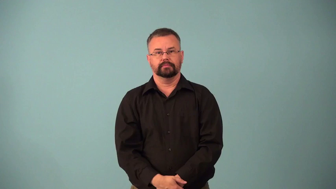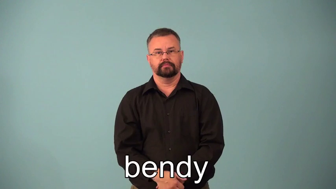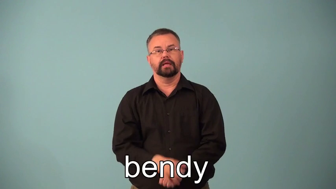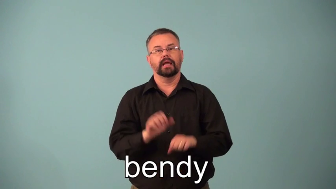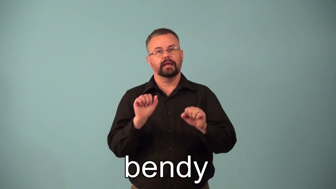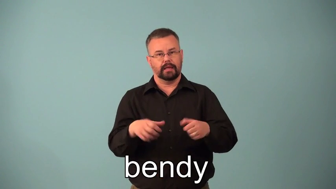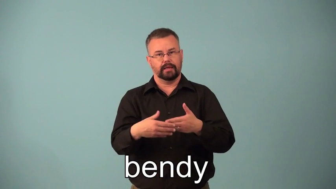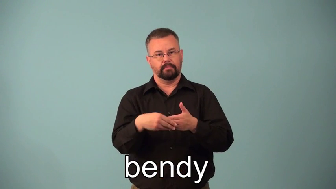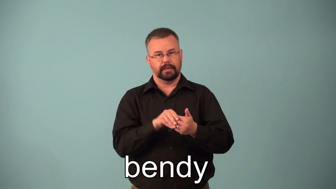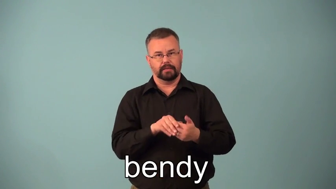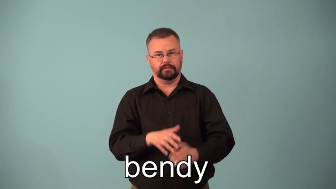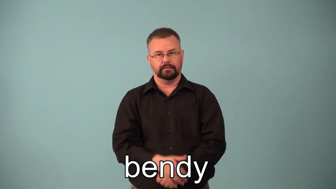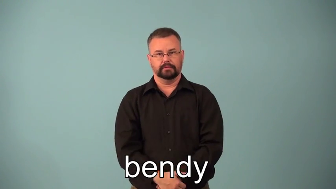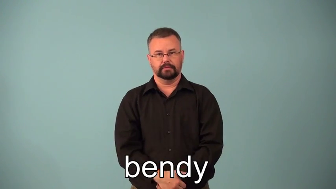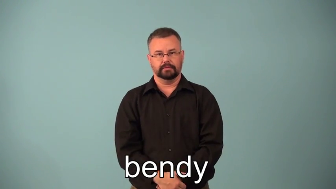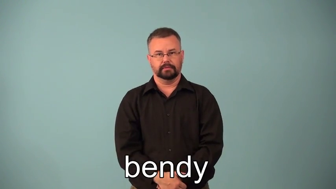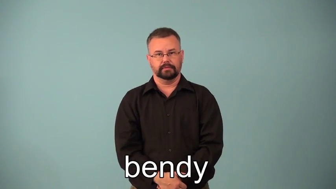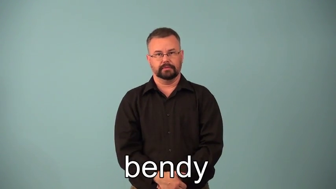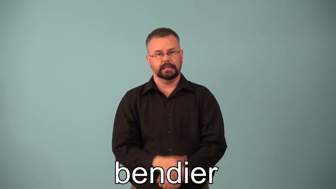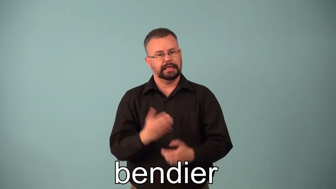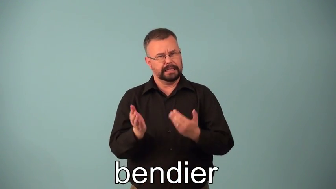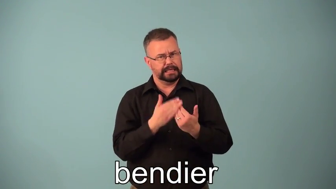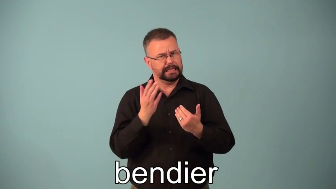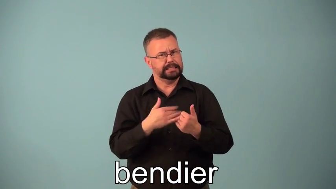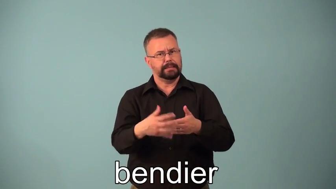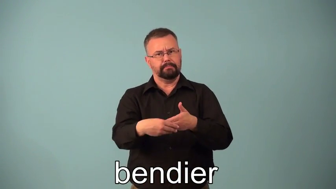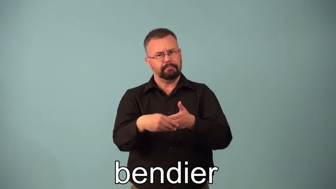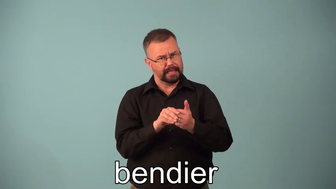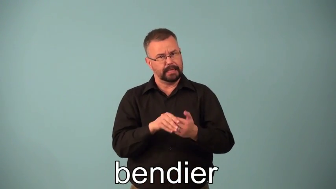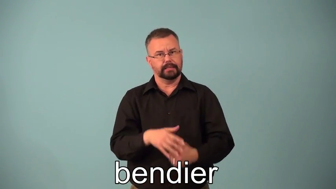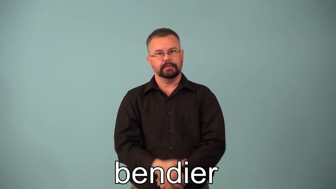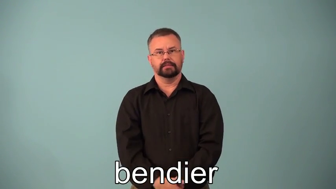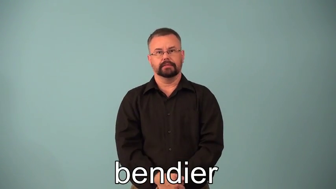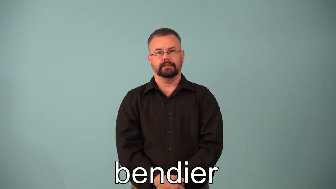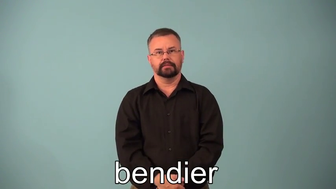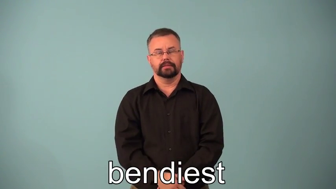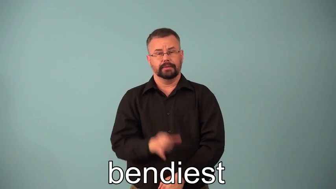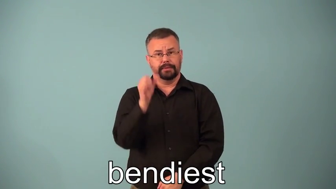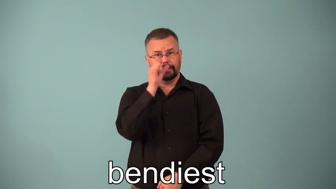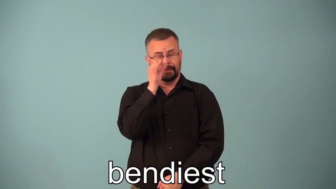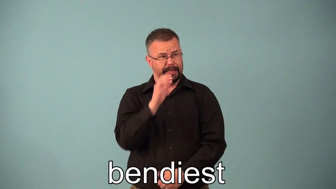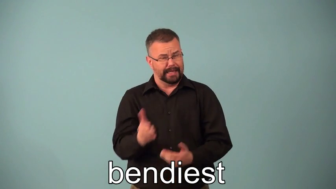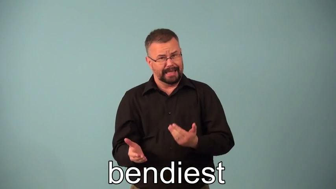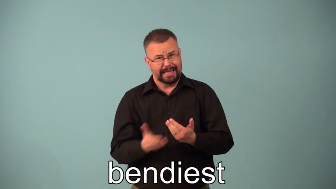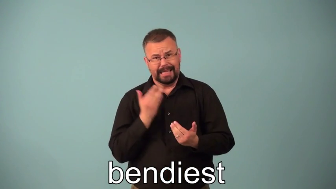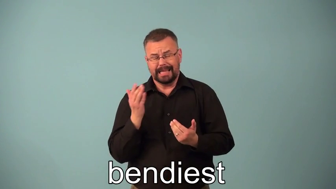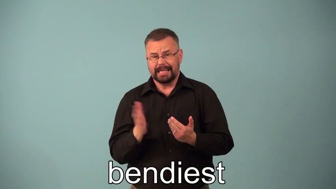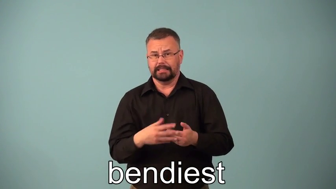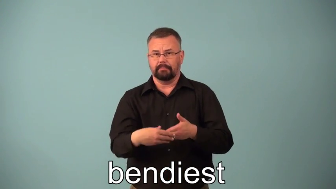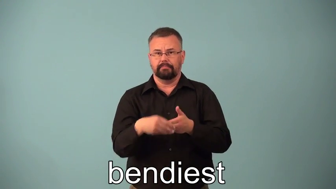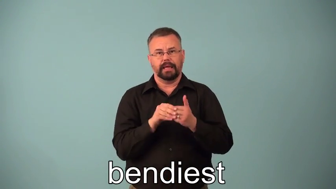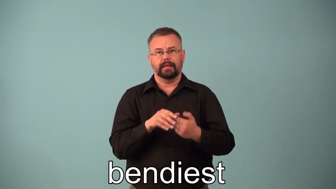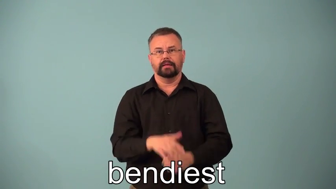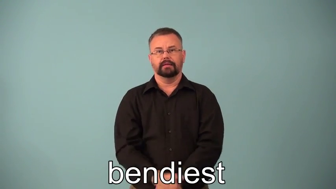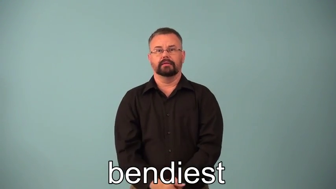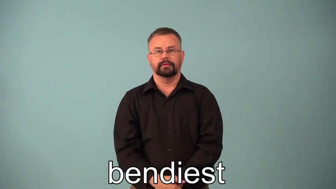bendier,bendiest